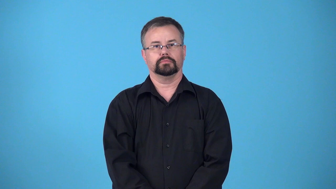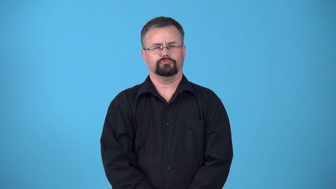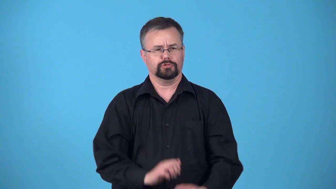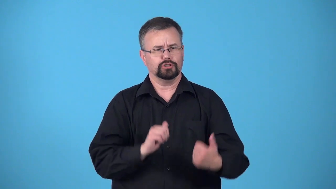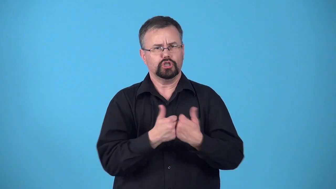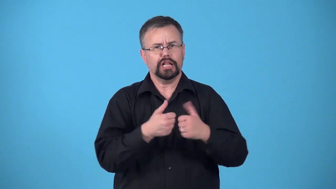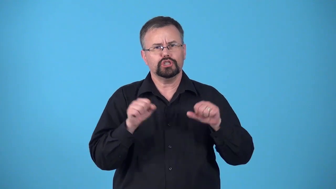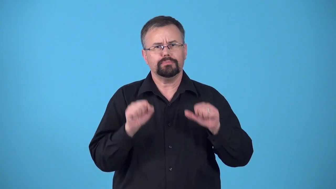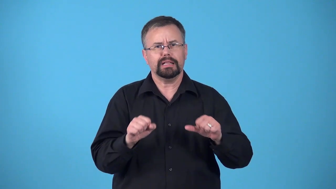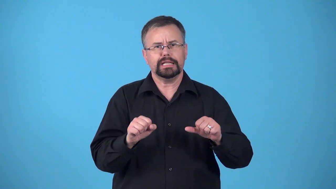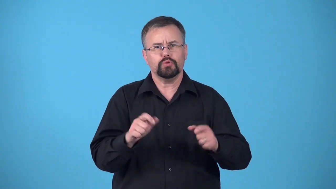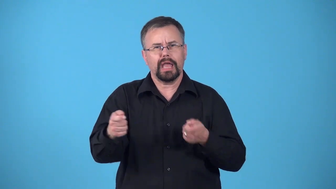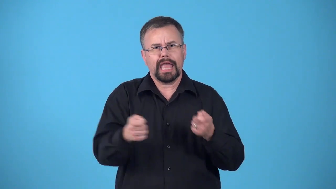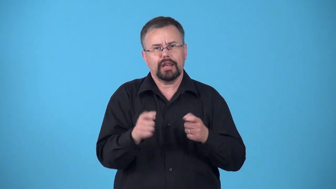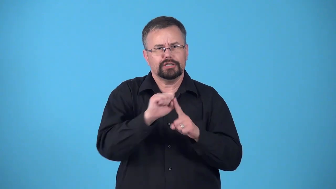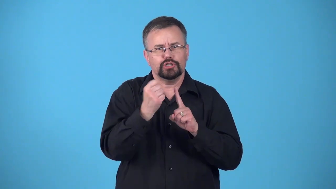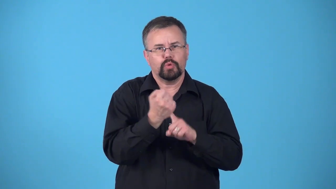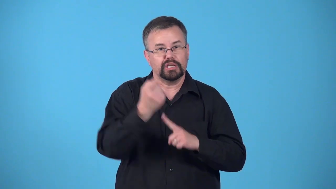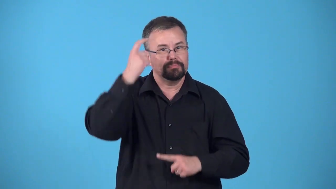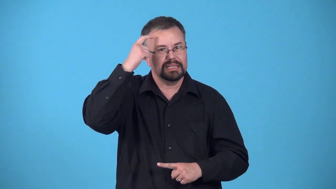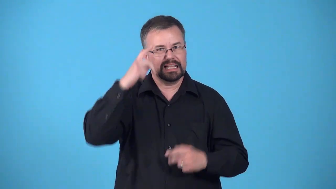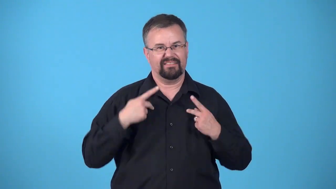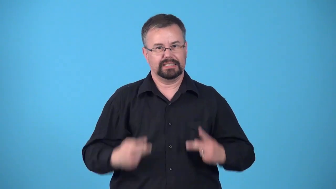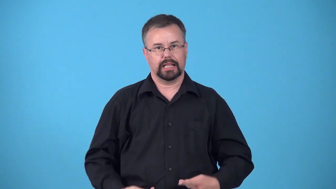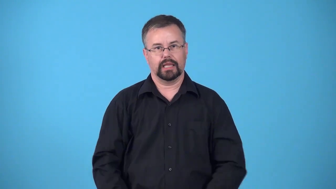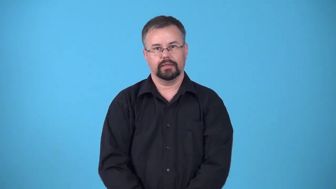testing one's mettle